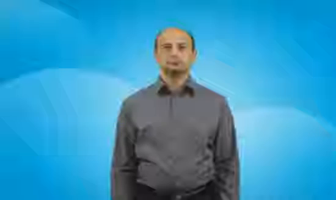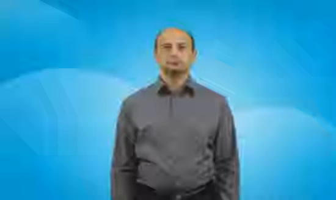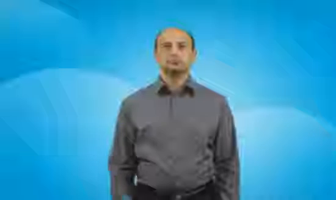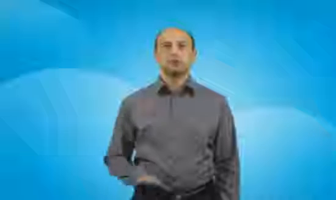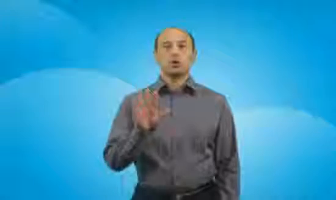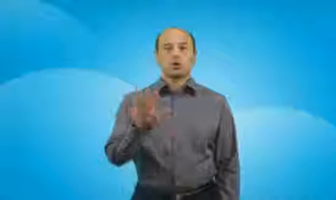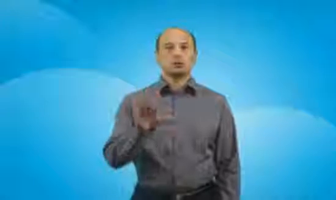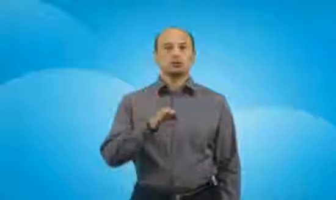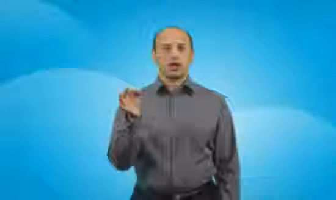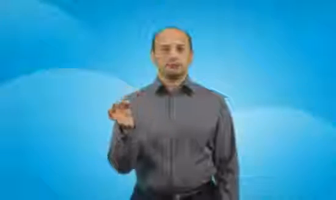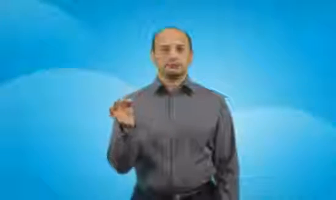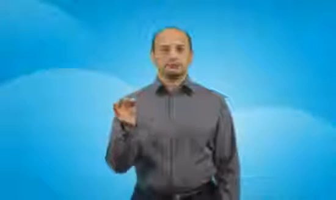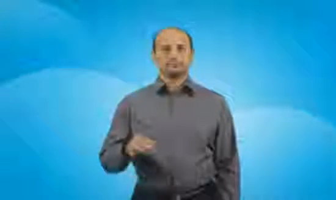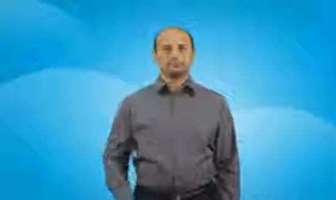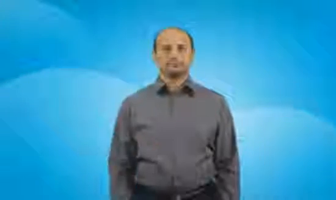5 days